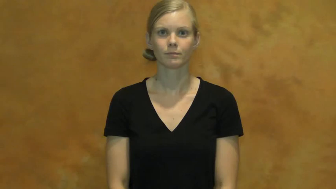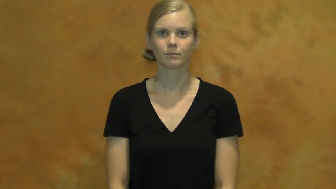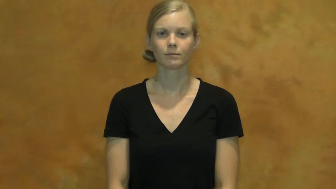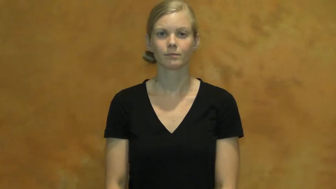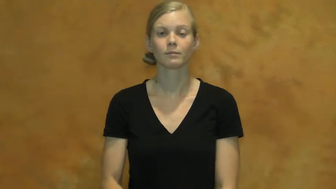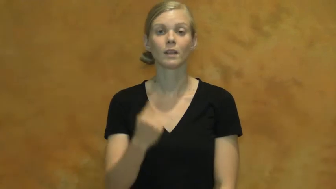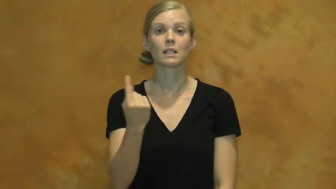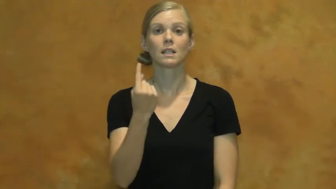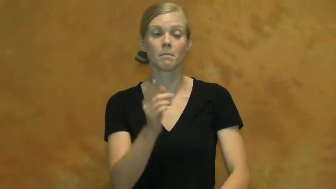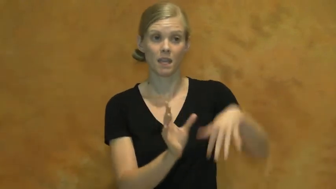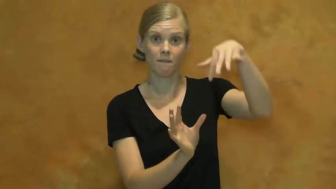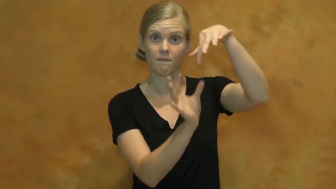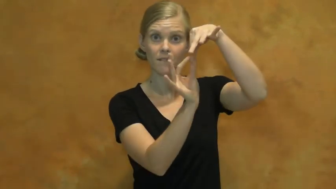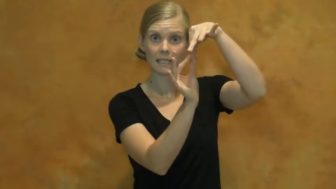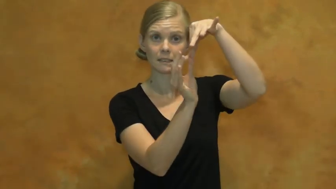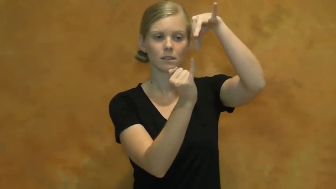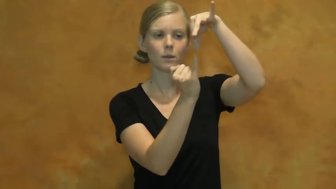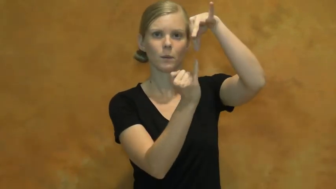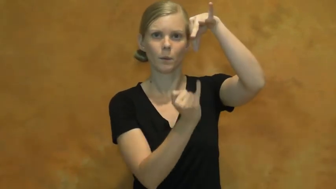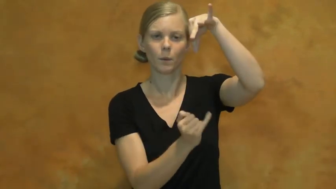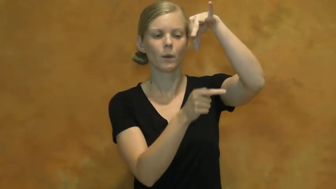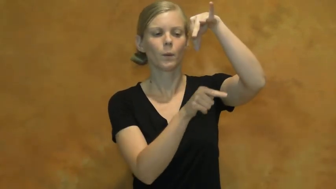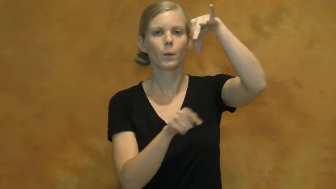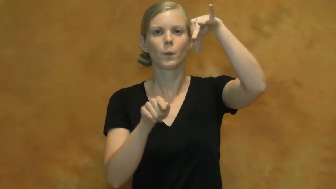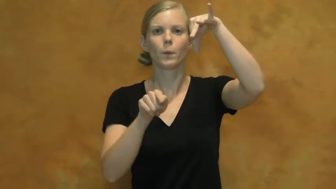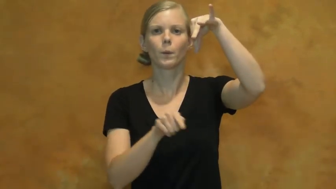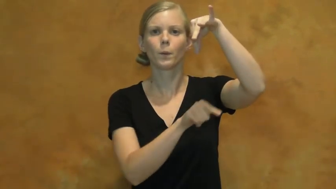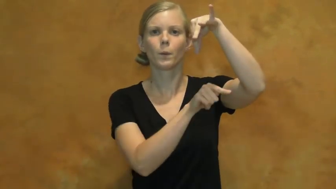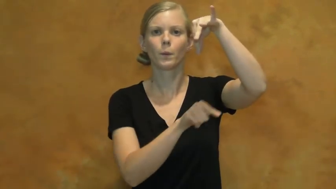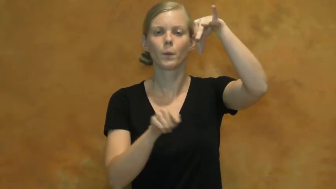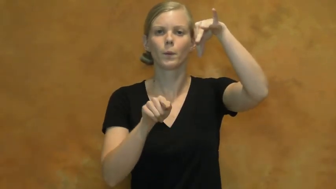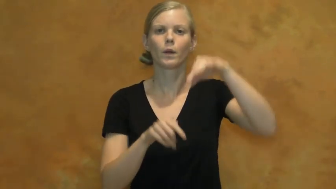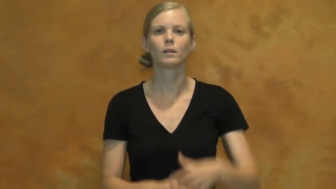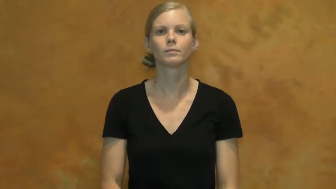pendulum